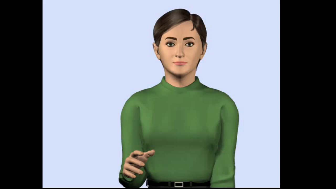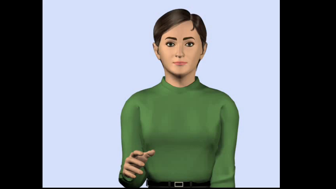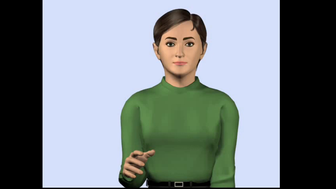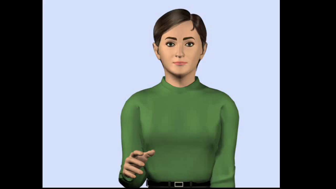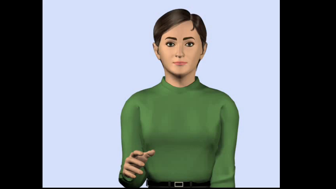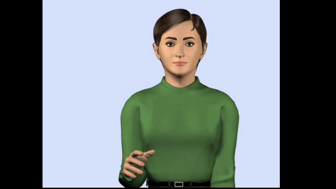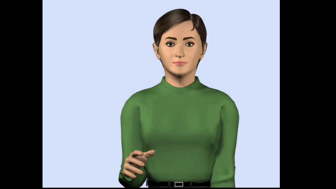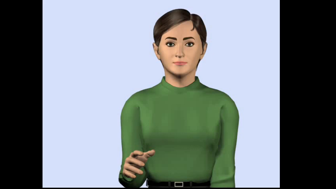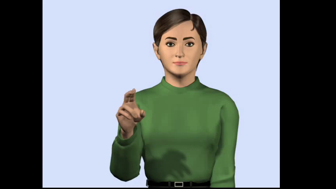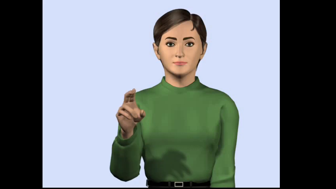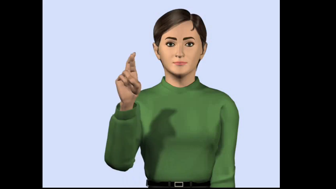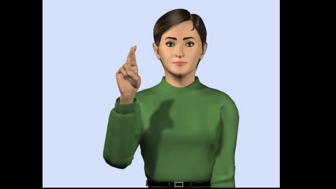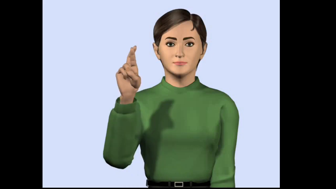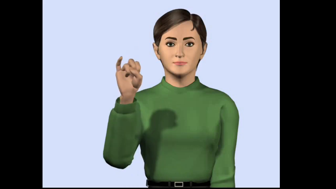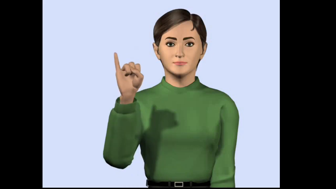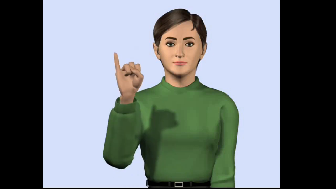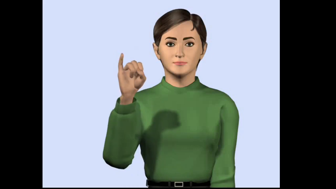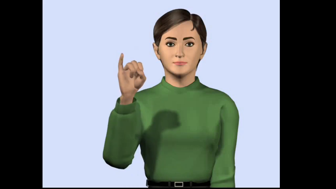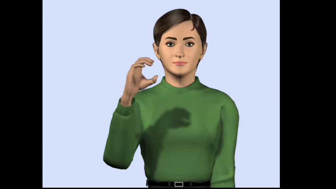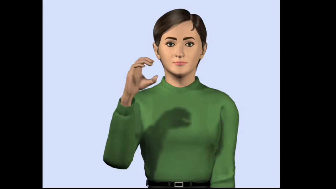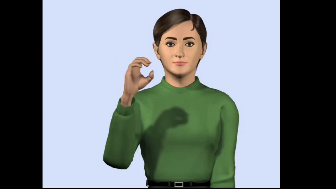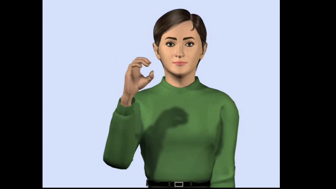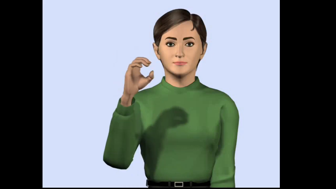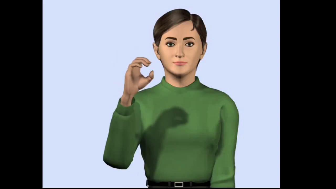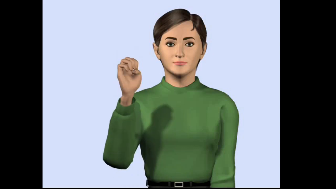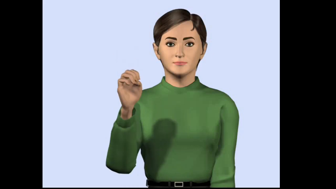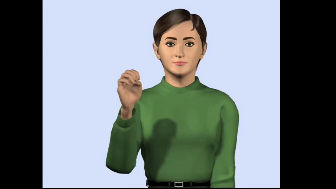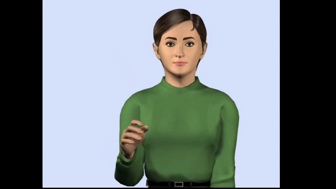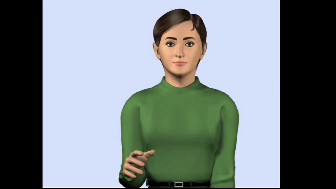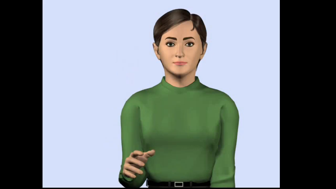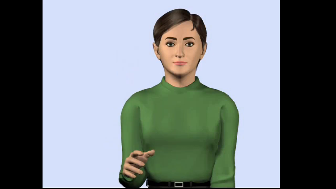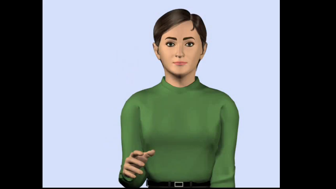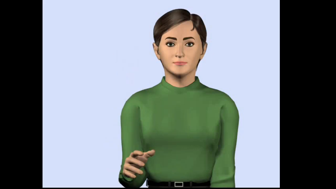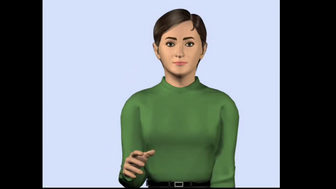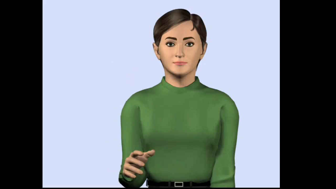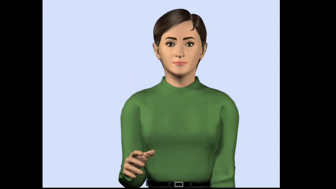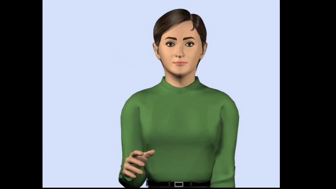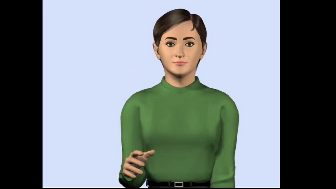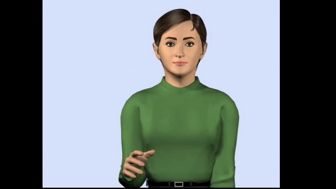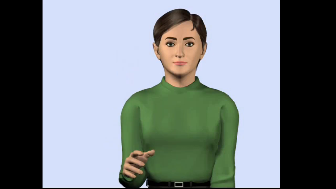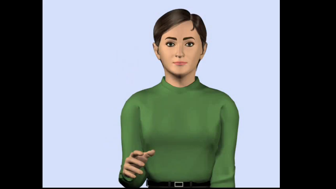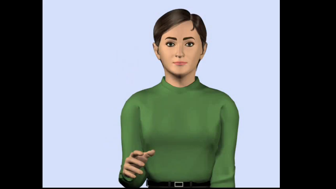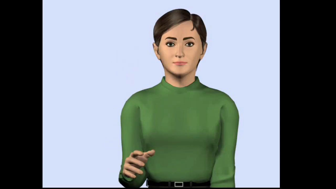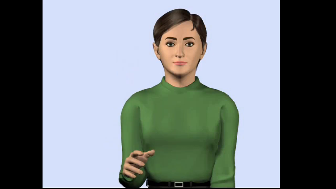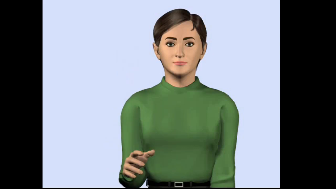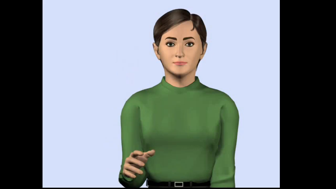rice